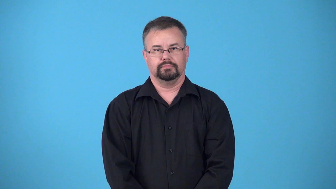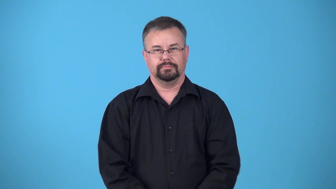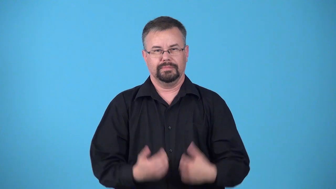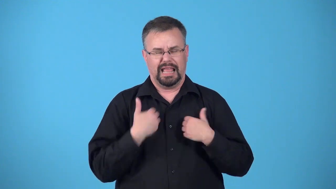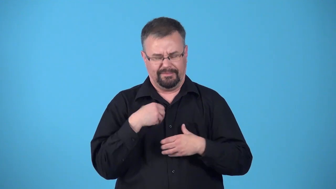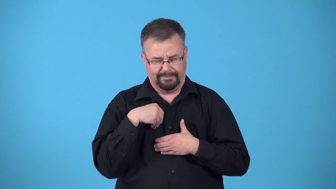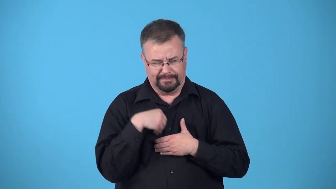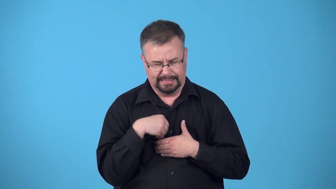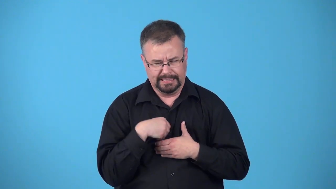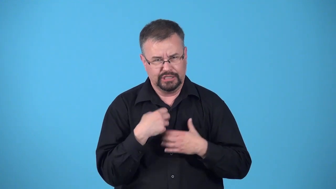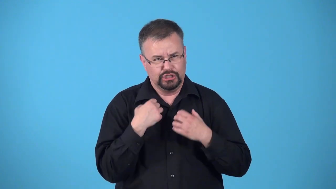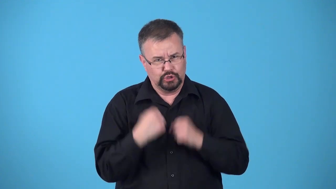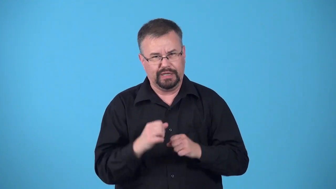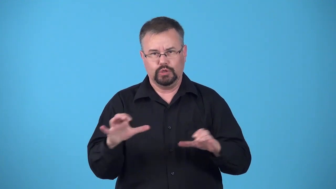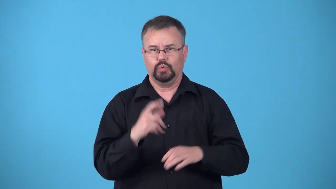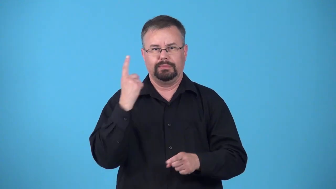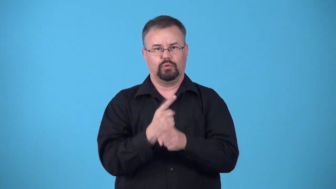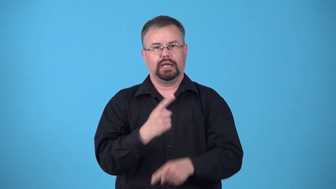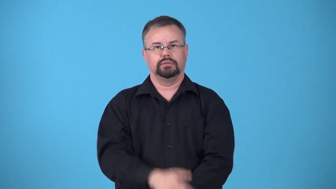moral fiber